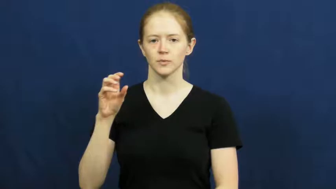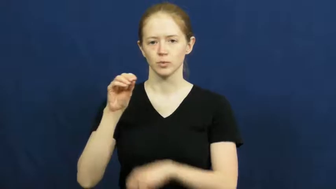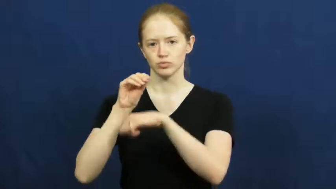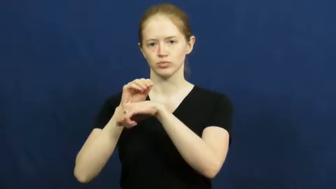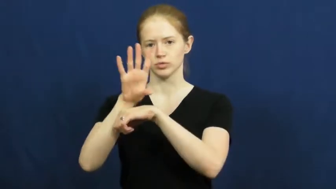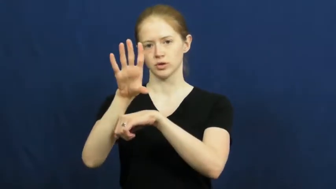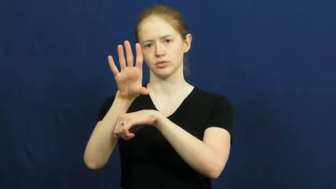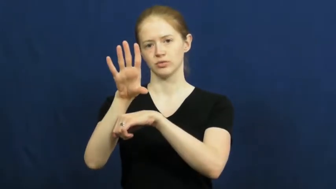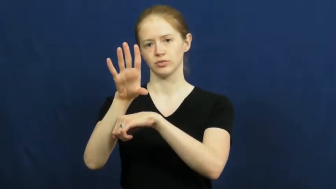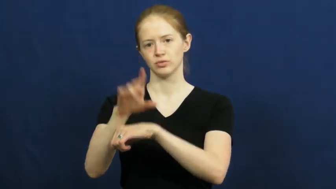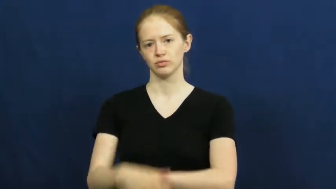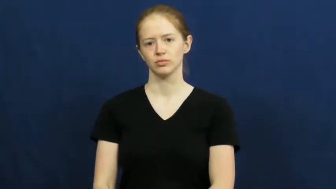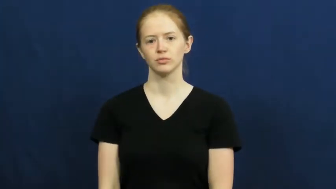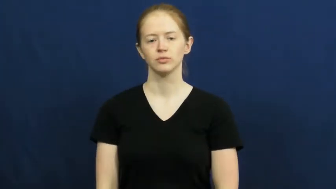project,cast-image